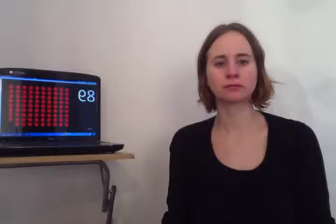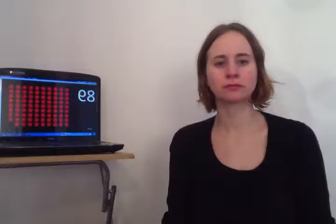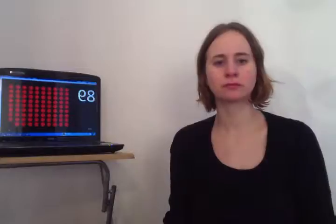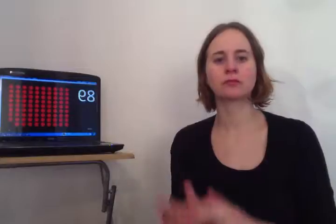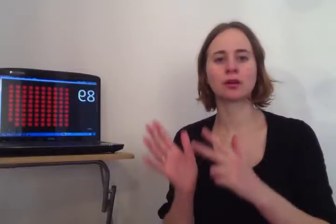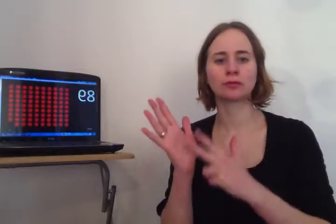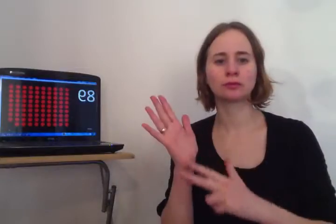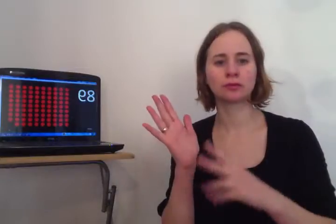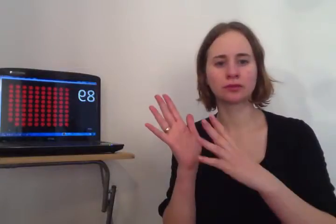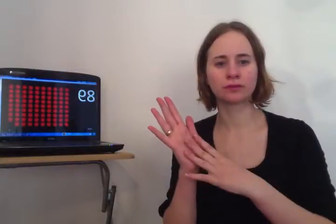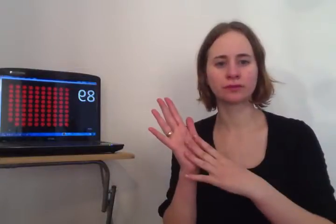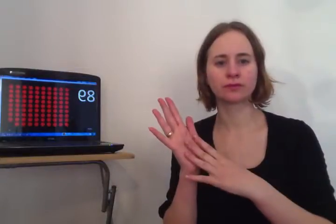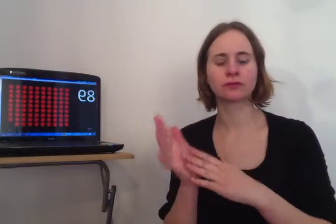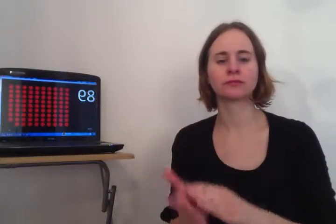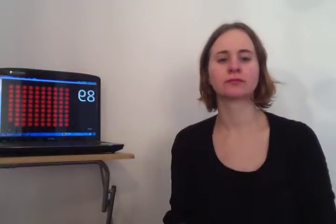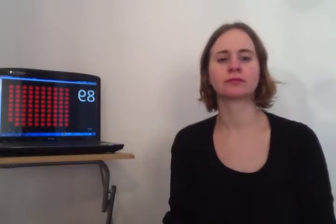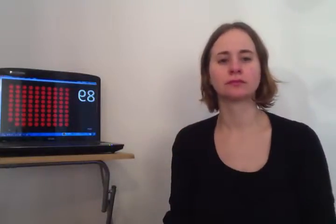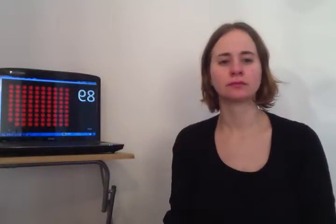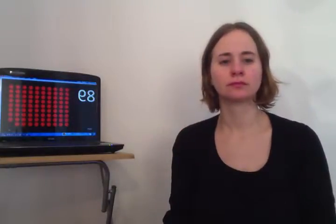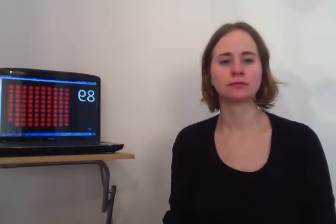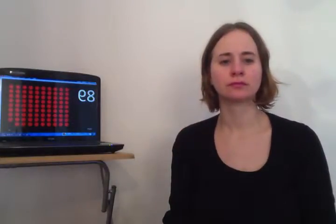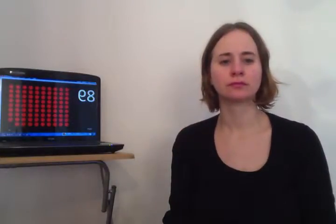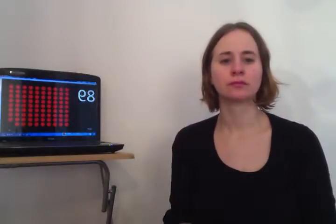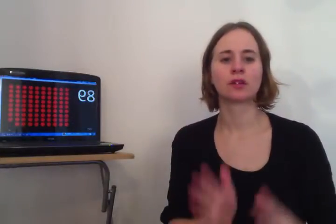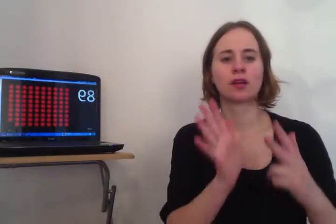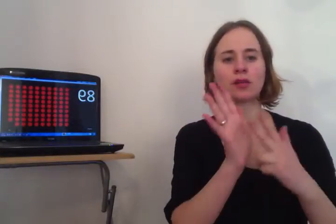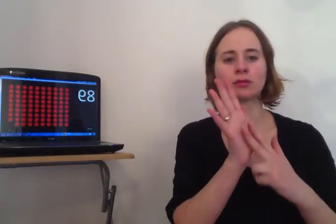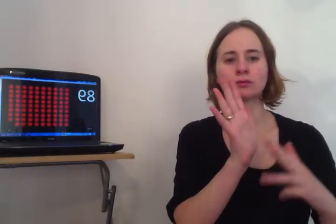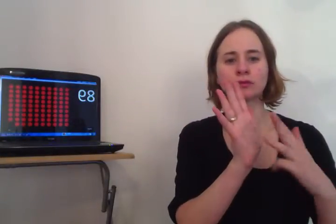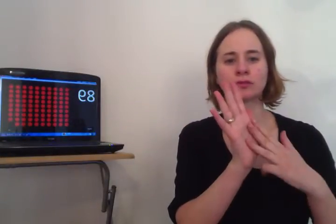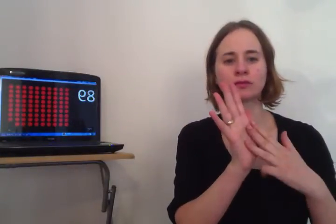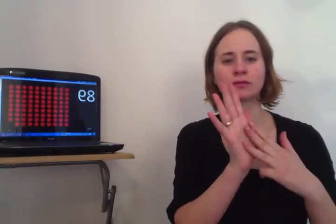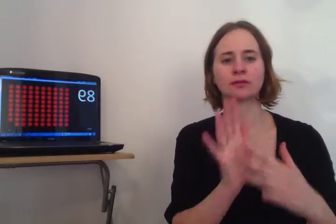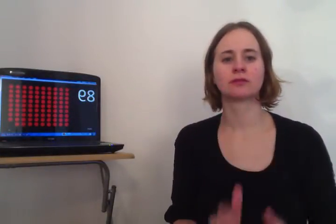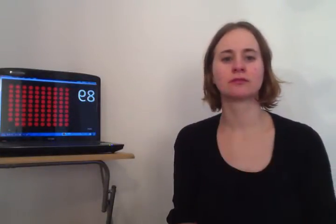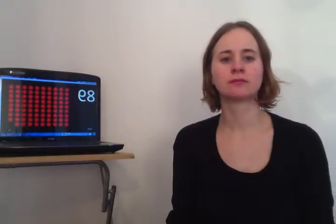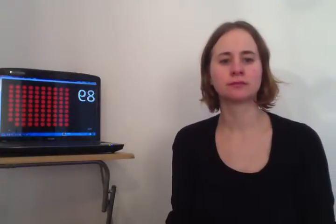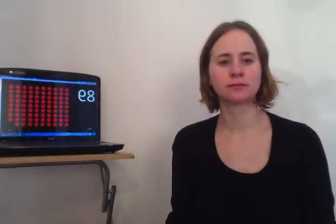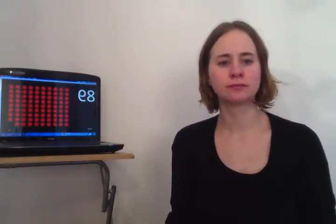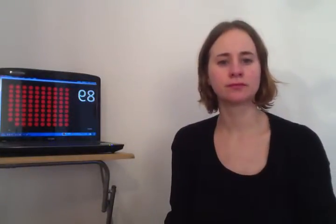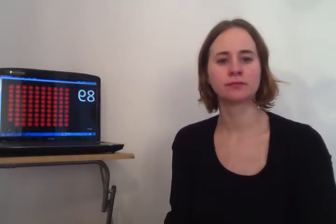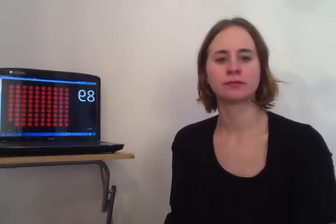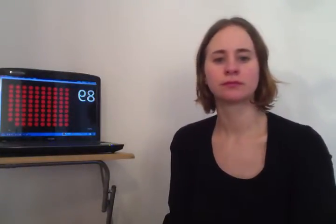number89